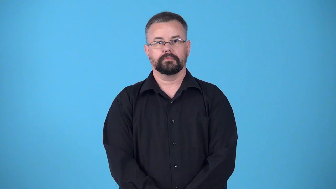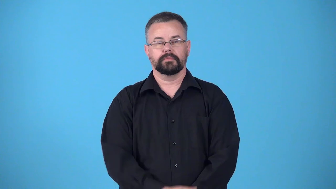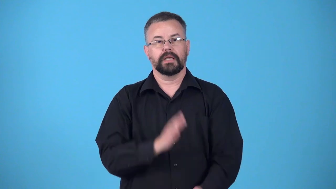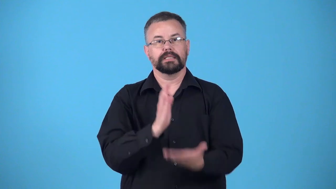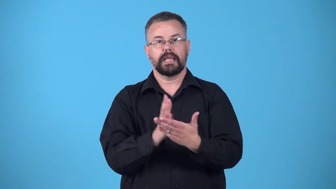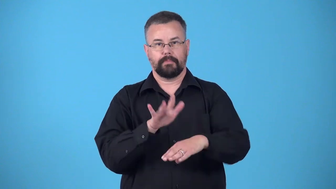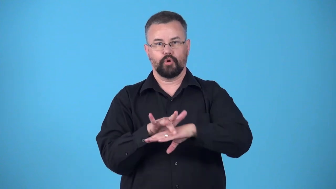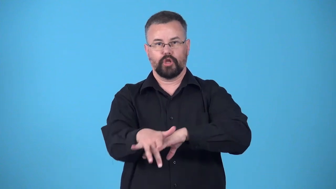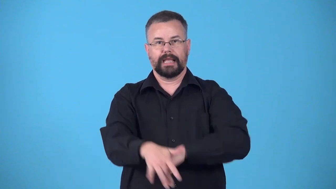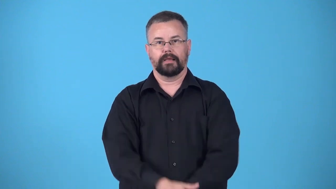cut short-end early